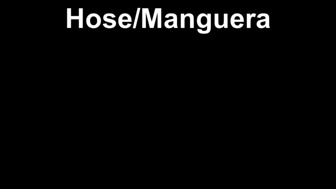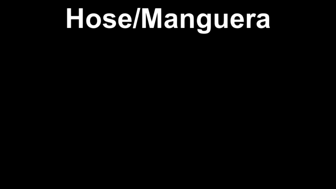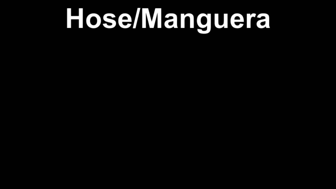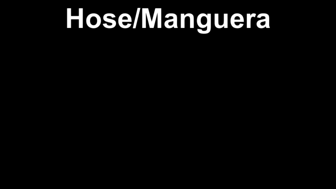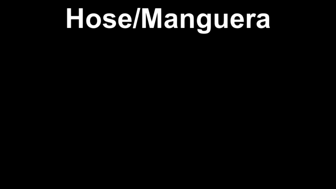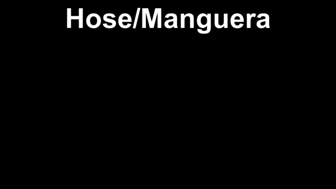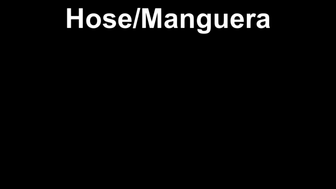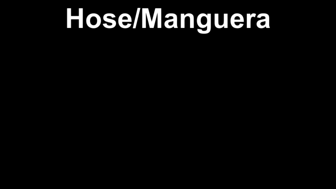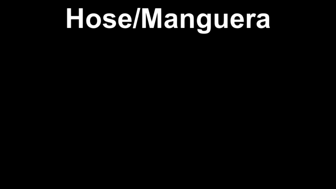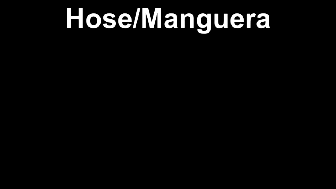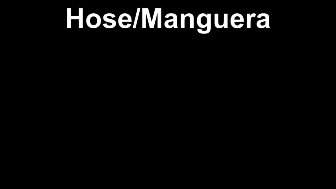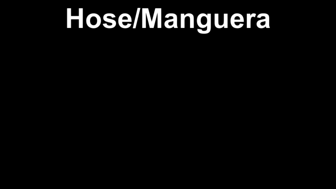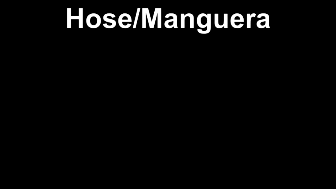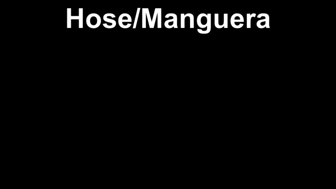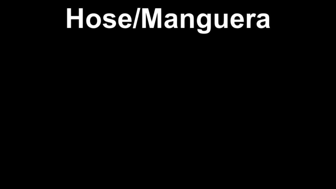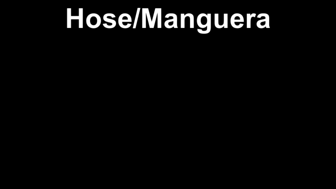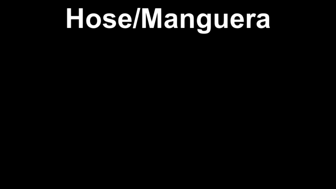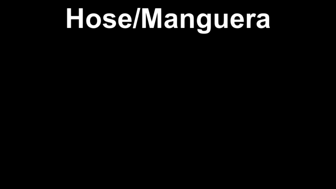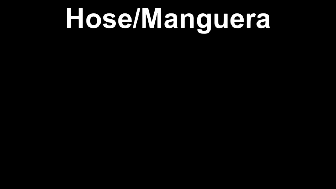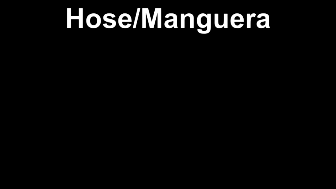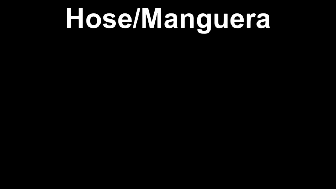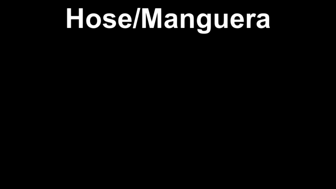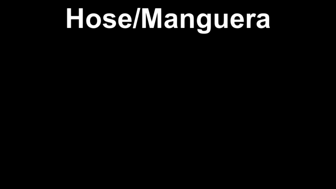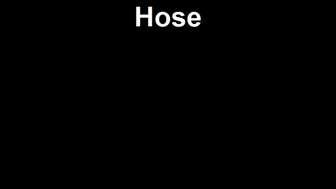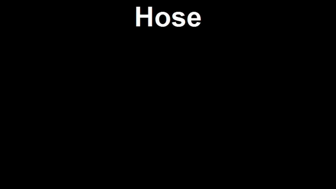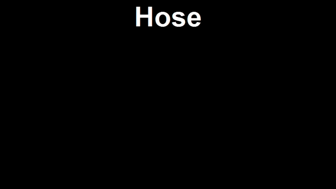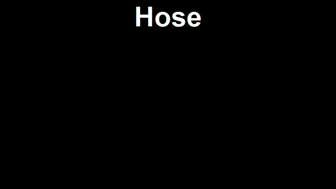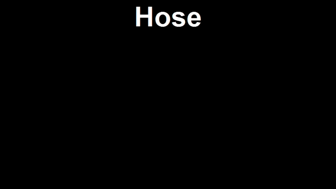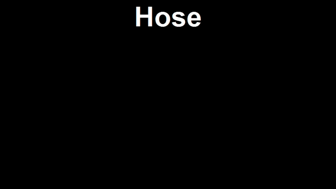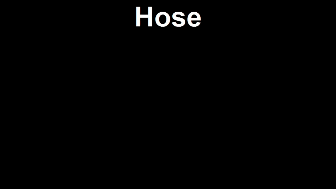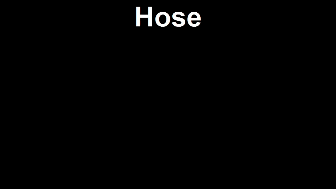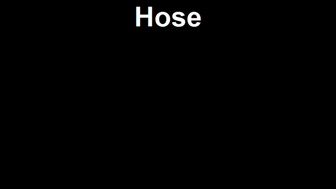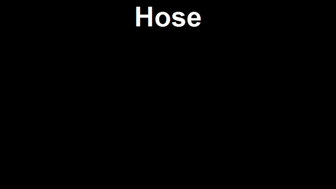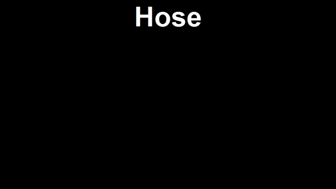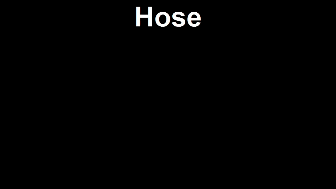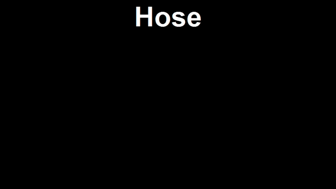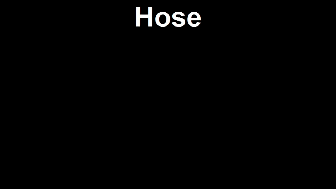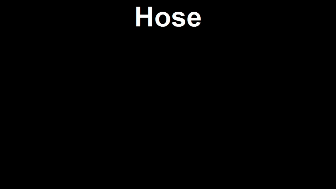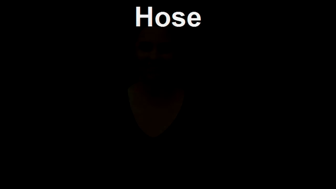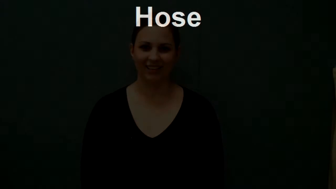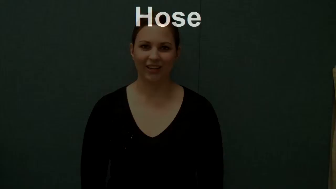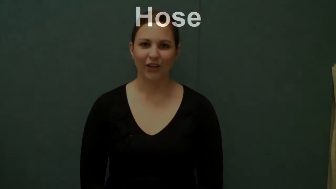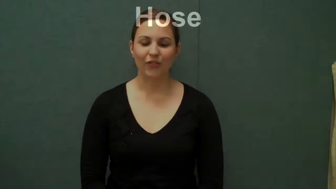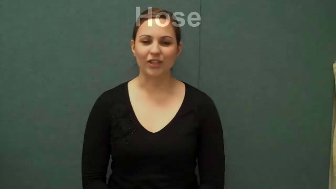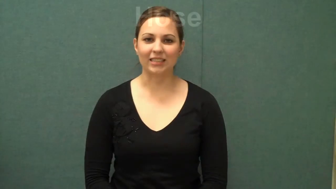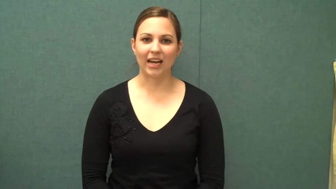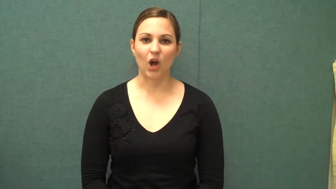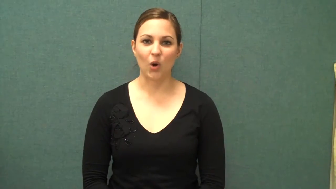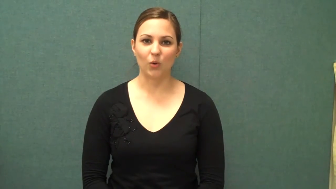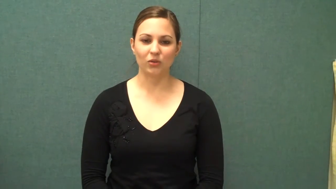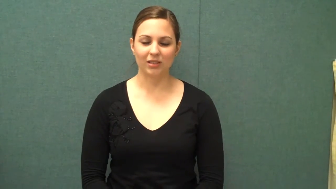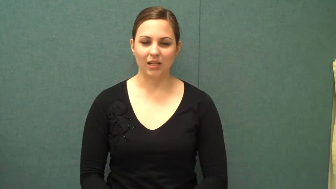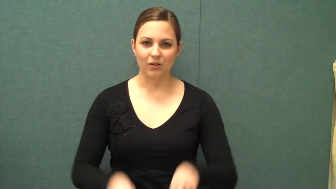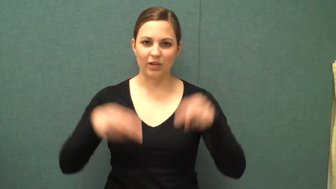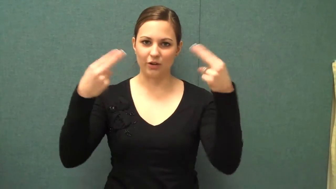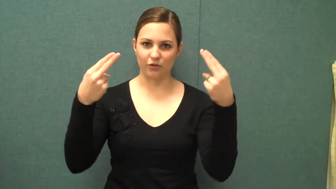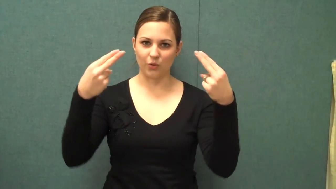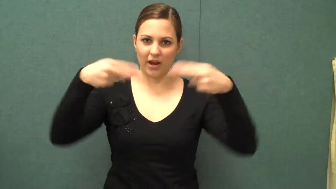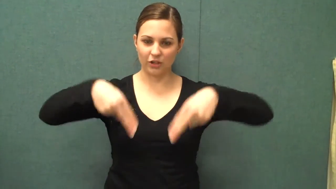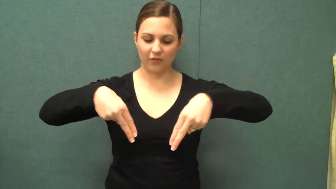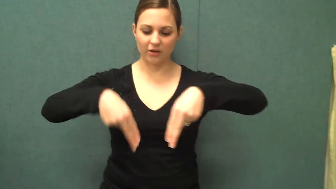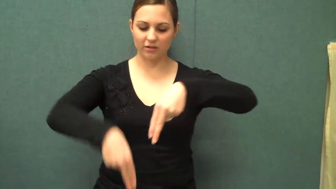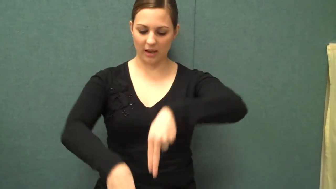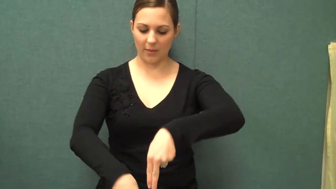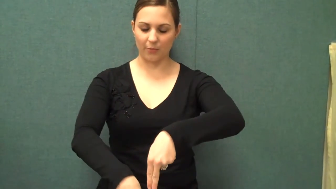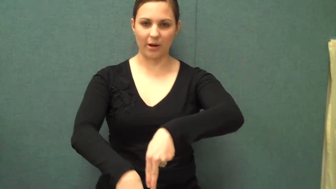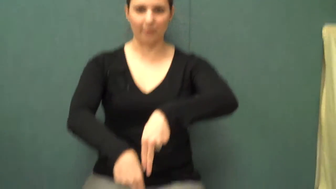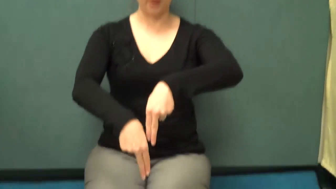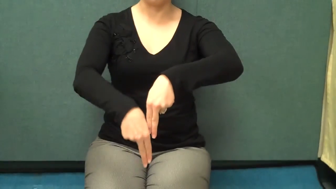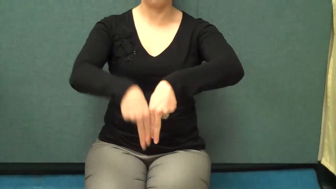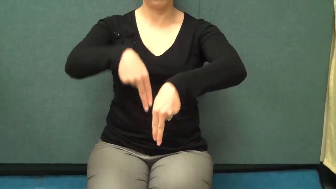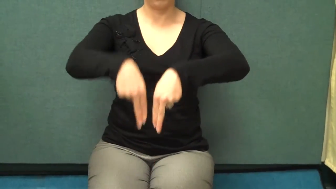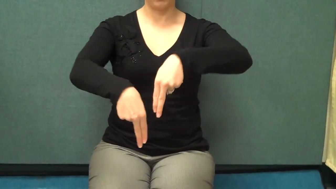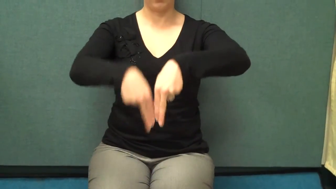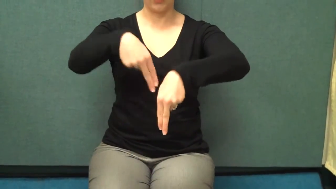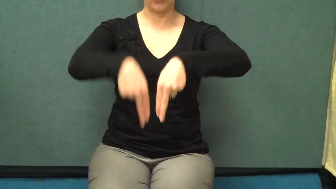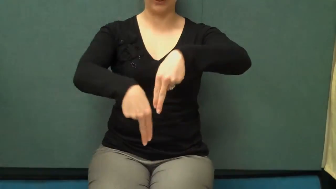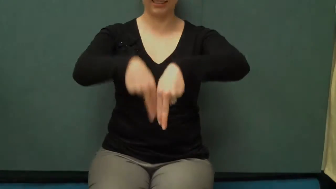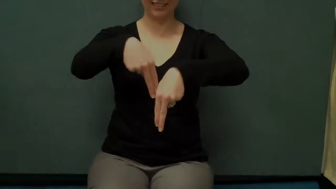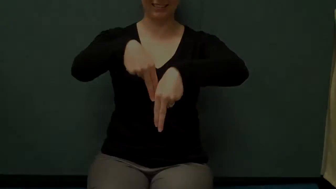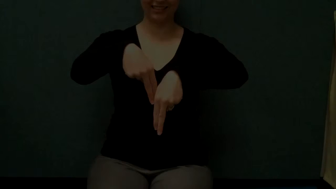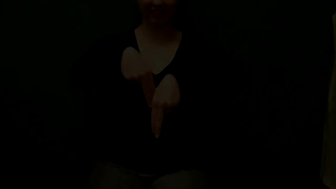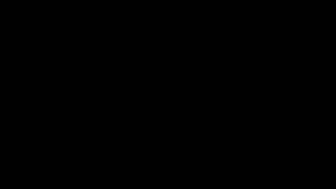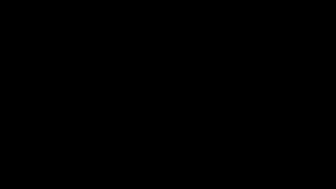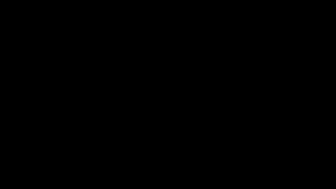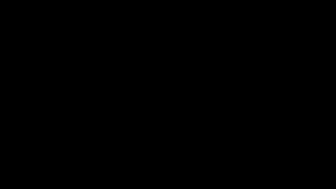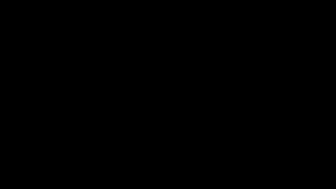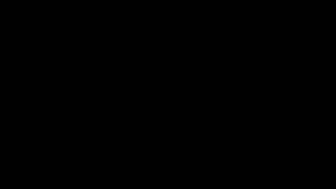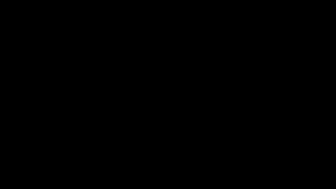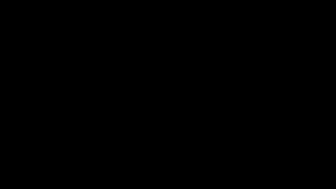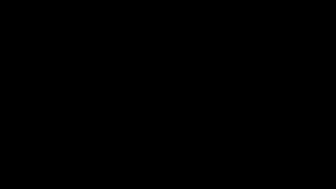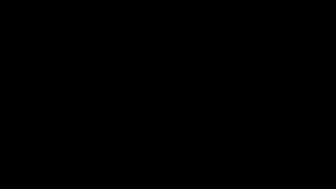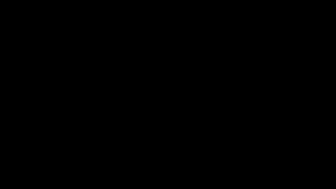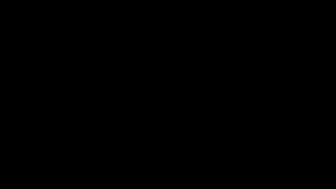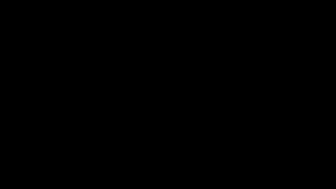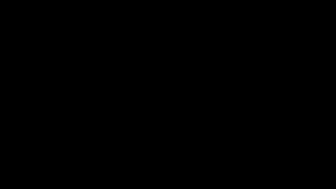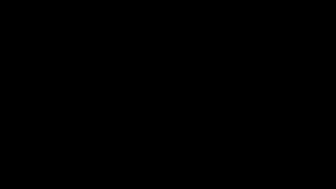Hose